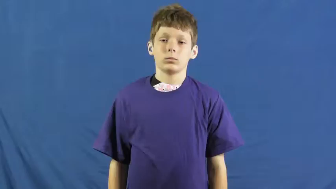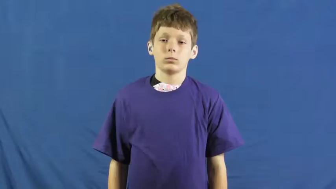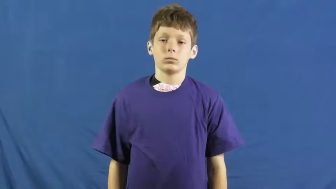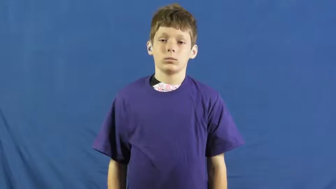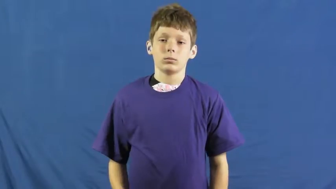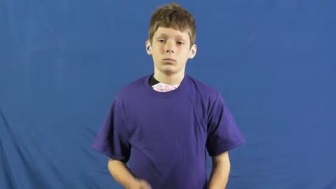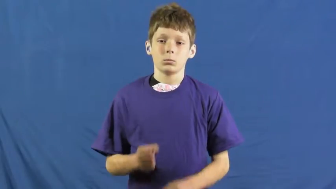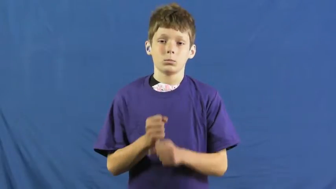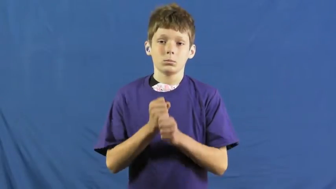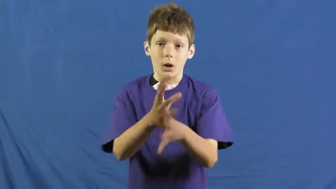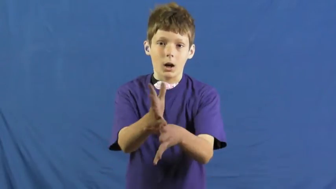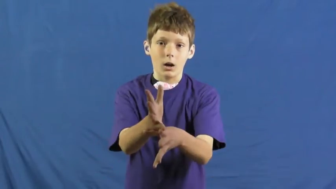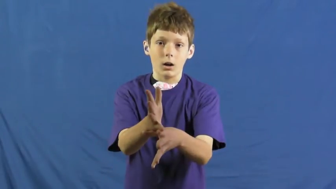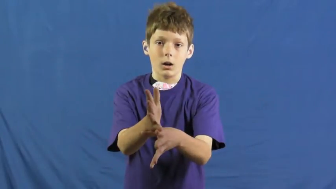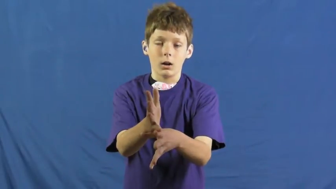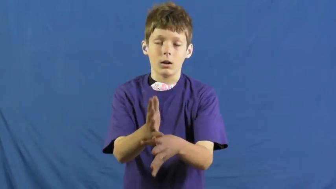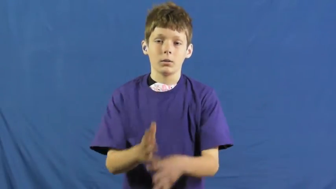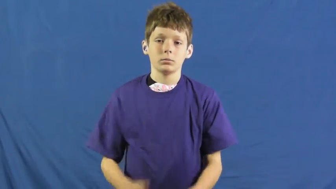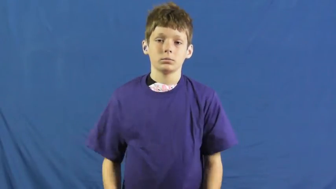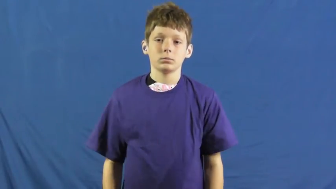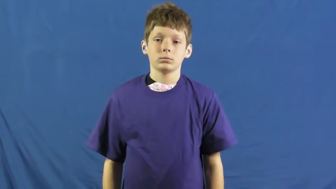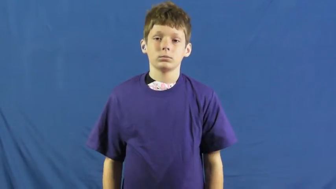tee off on,lash into,lash out at,lay into,sail into,ream